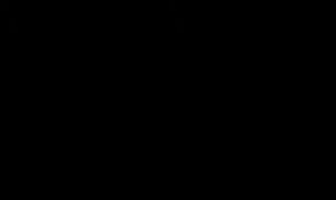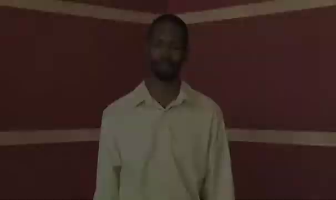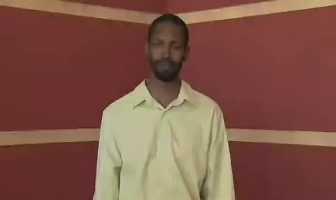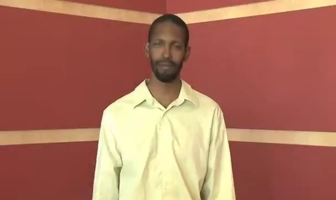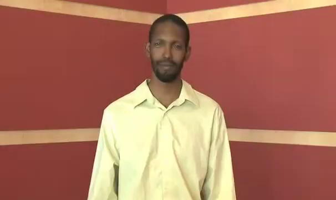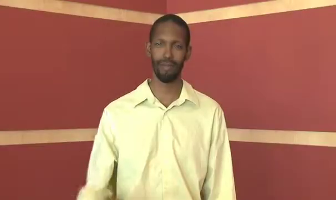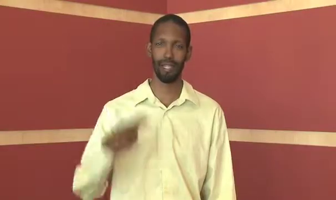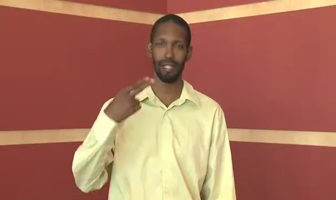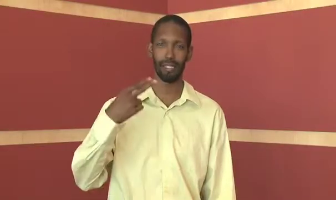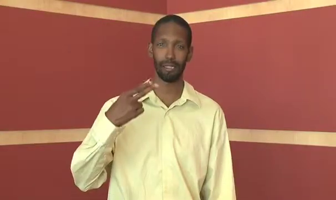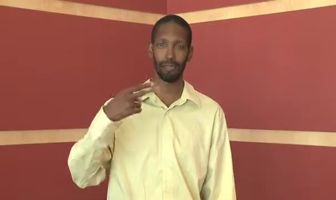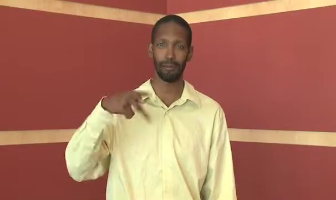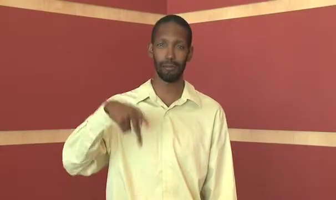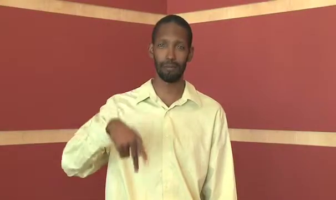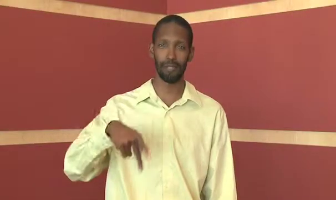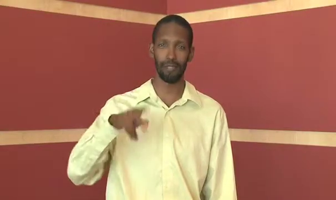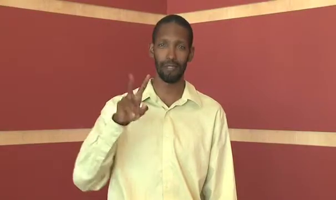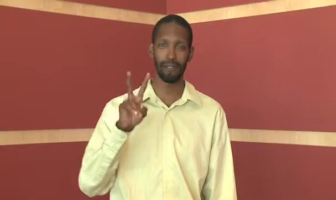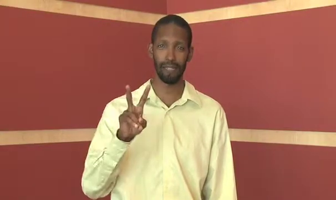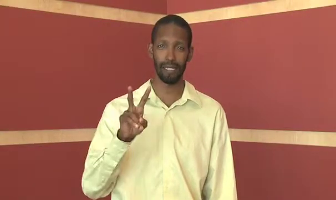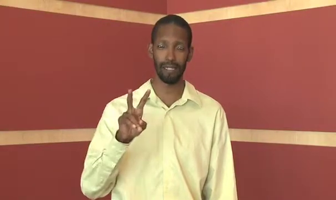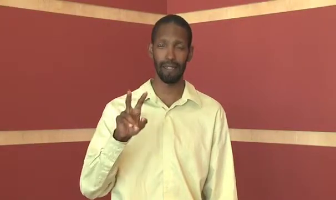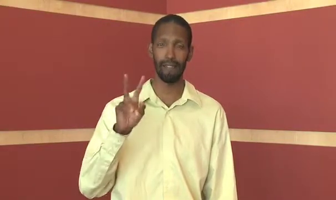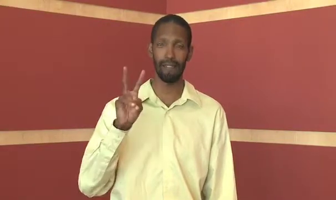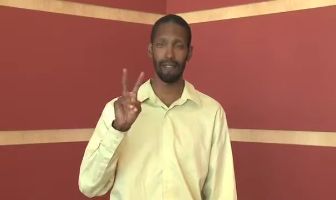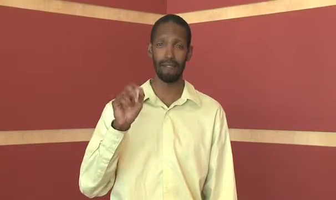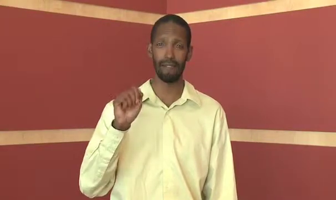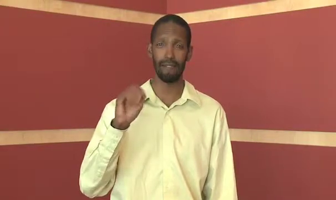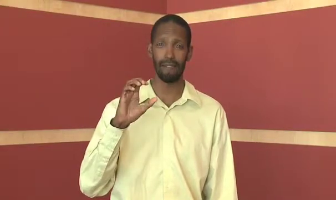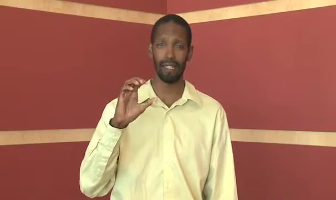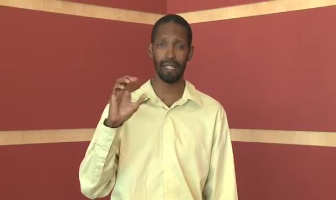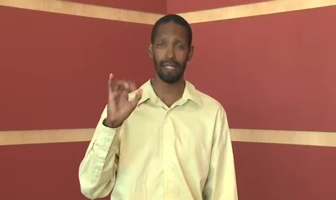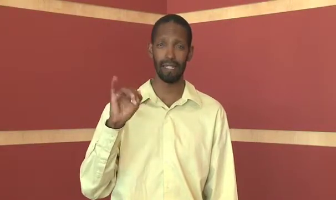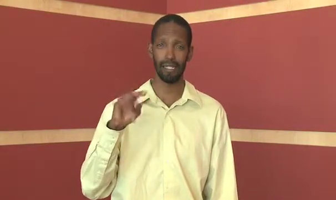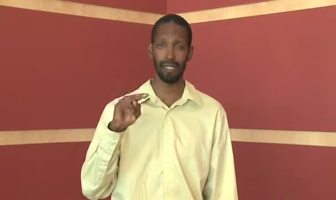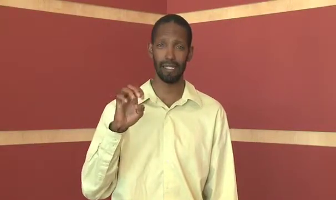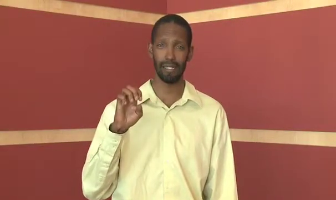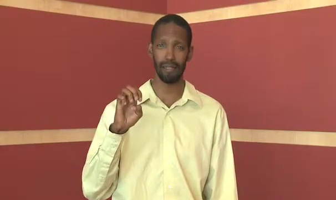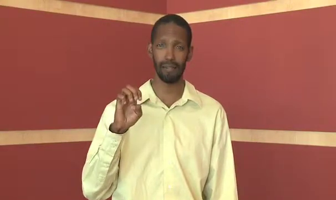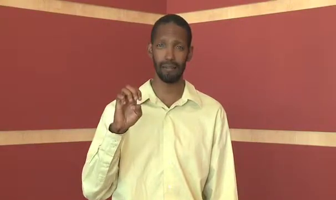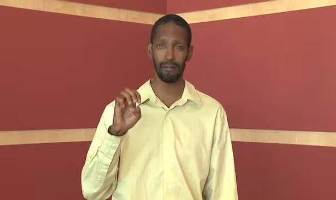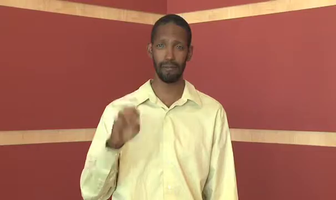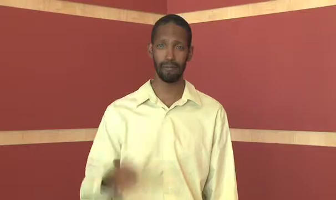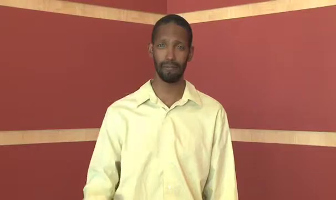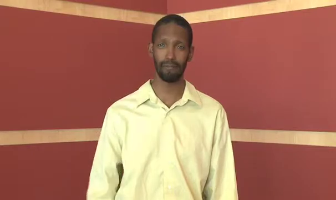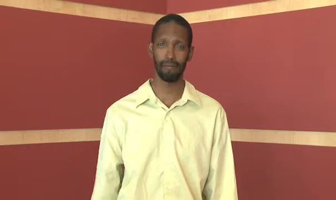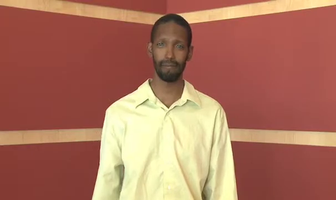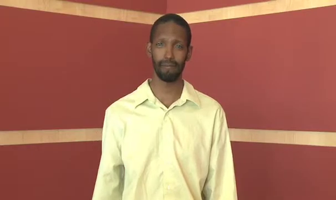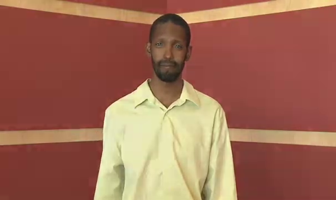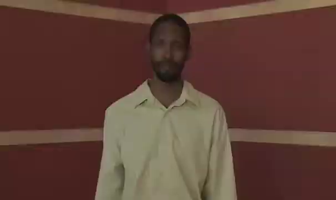HPV vaccine